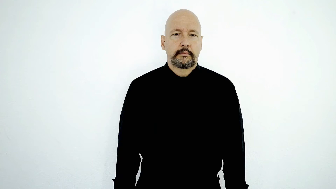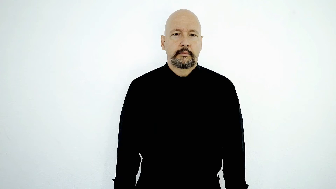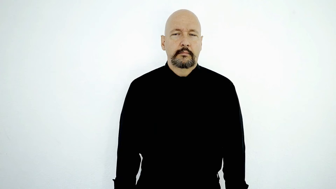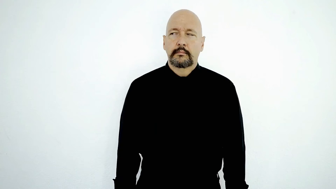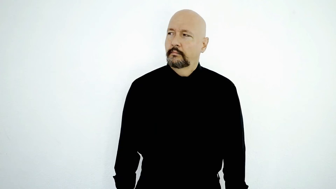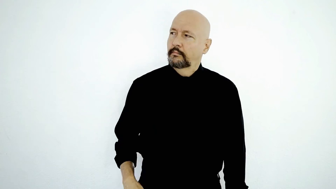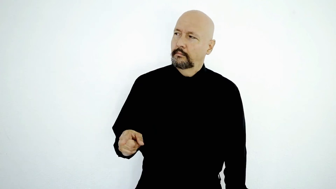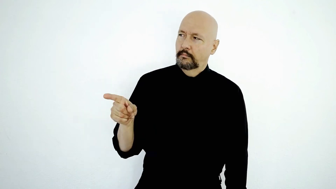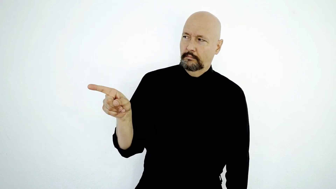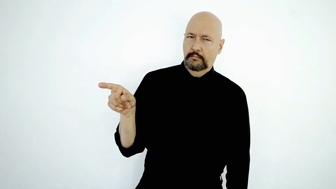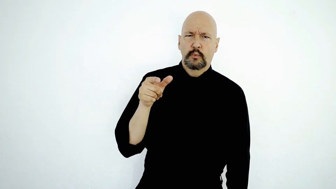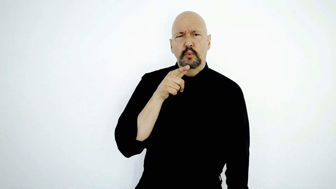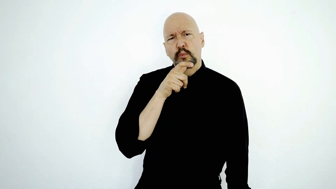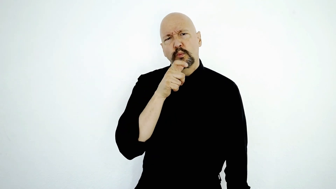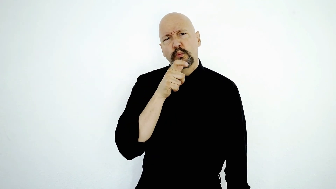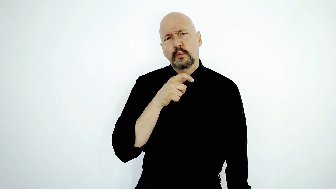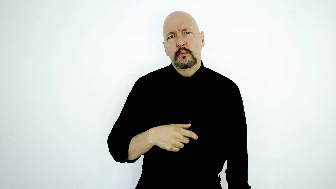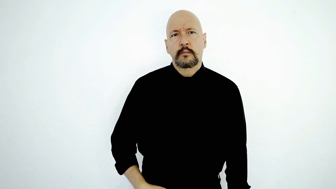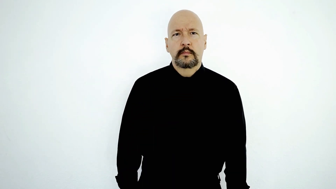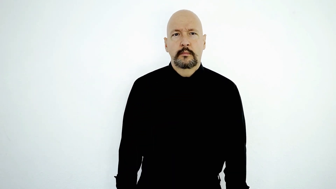HE/SHE/THEY WHO?